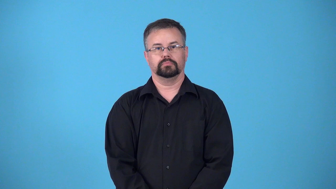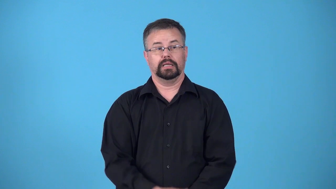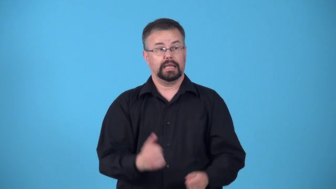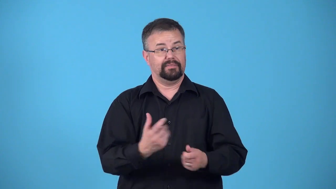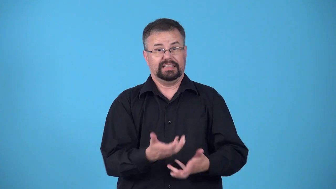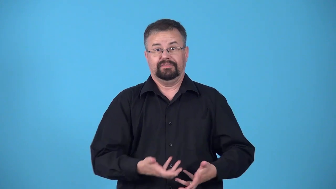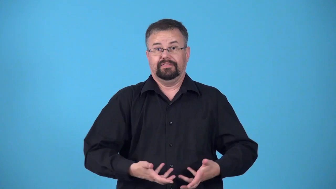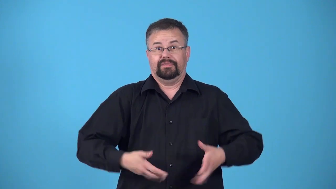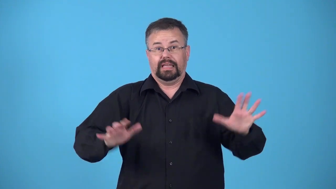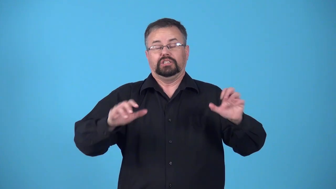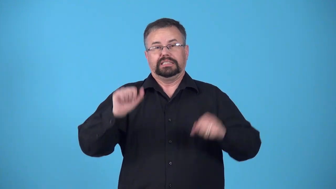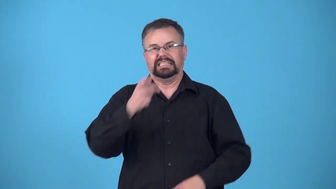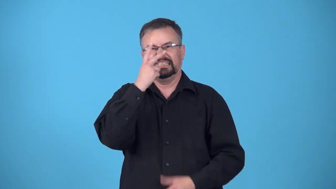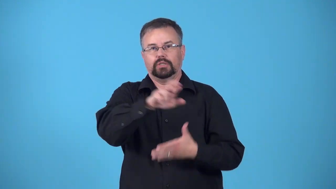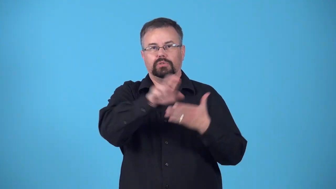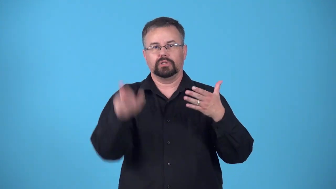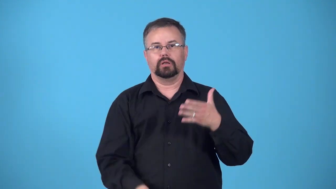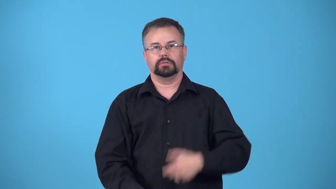when the dust clears